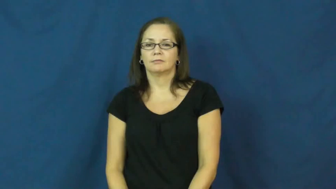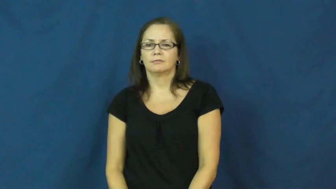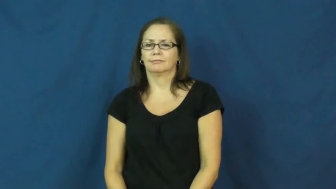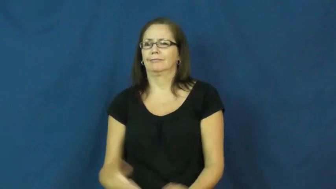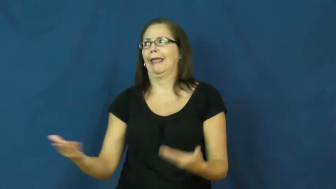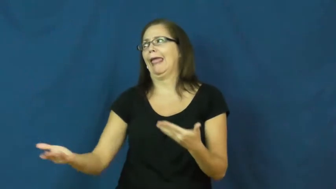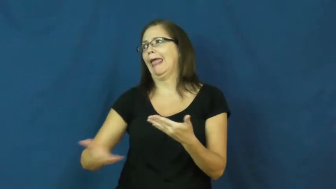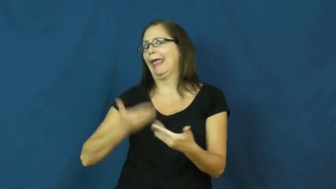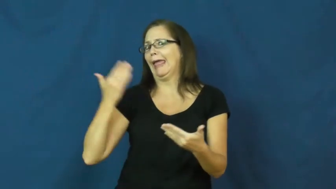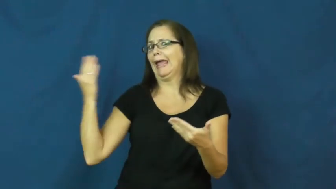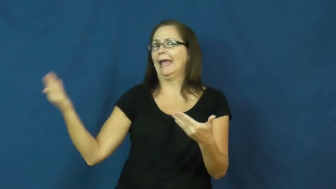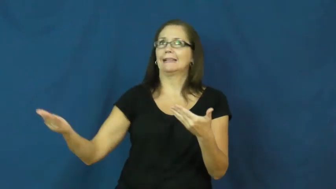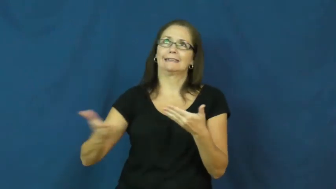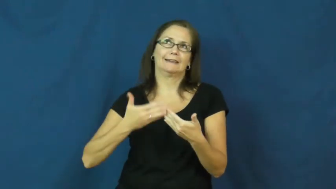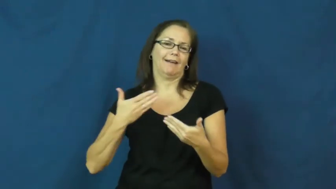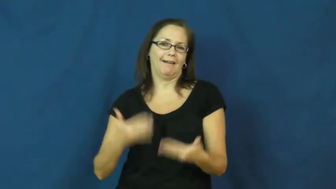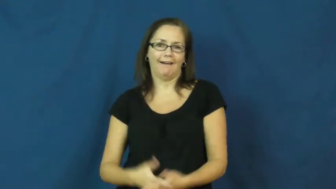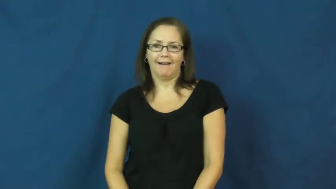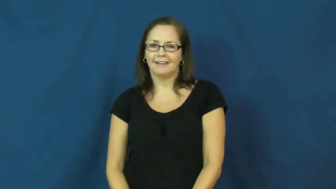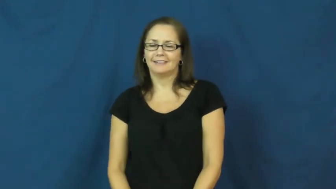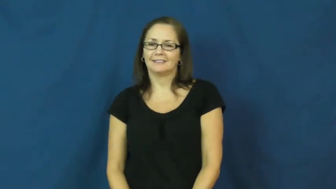easy as pie,abc,123,beans